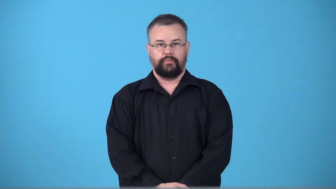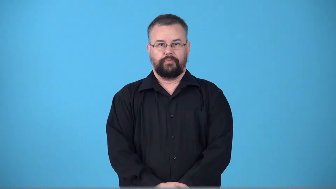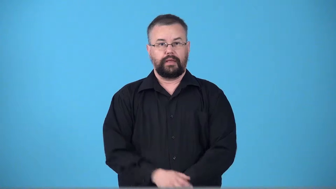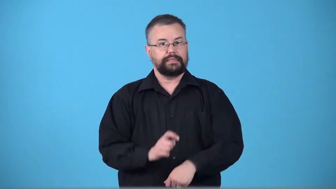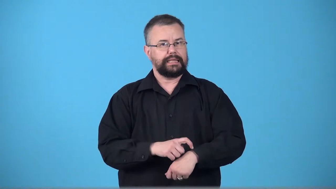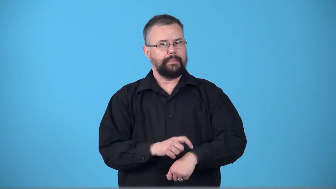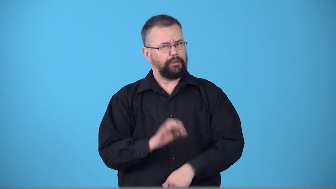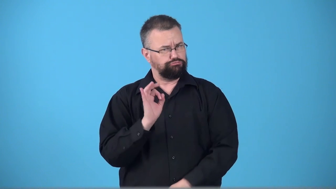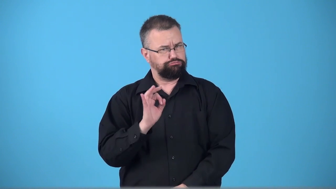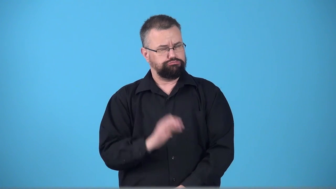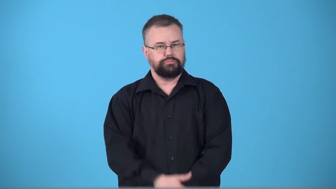timely-happening at the most suitable time